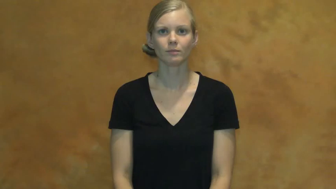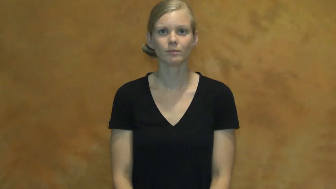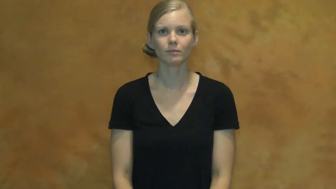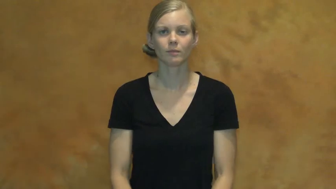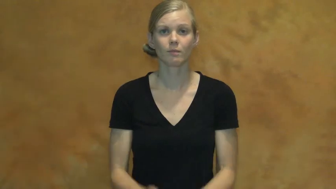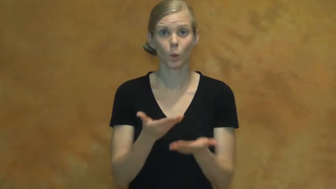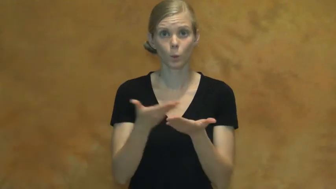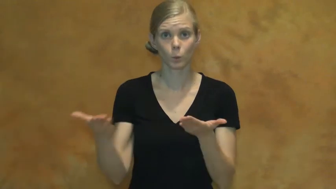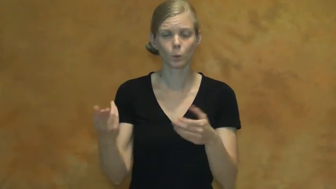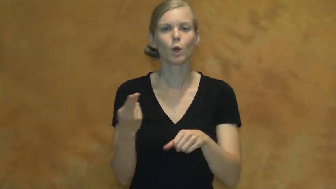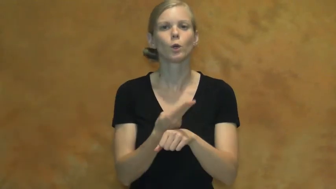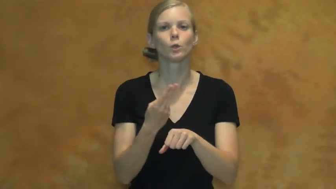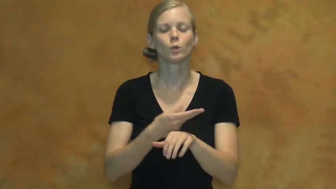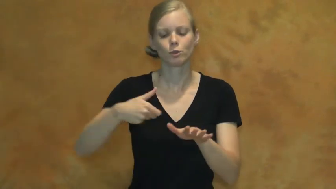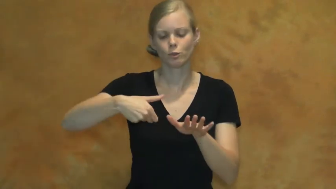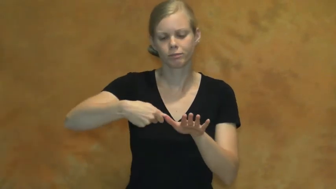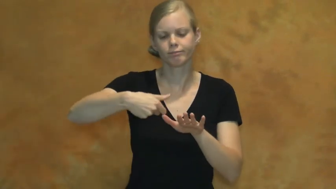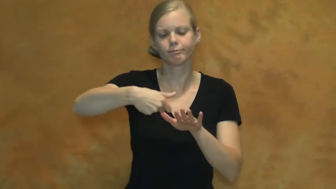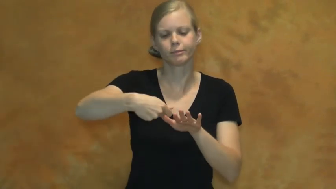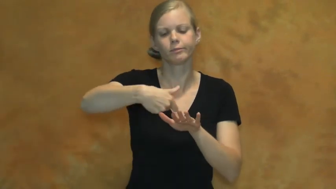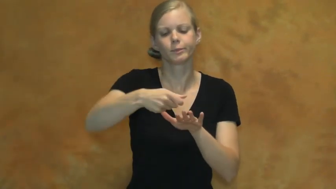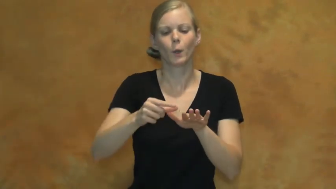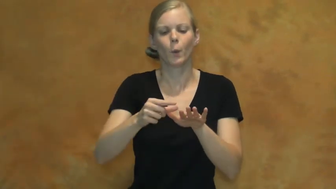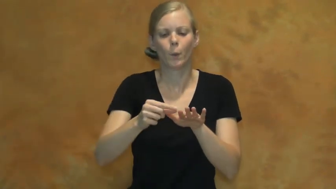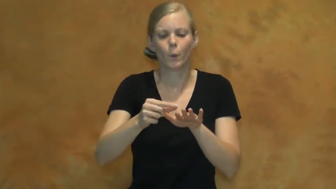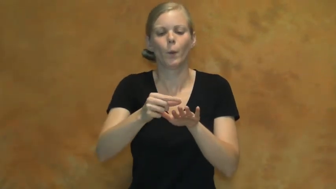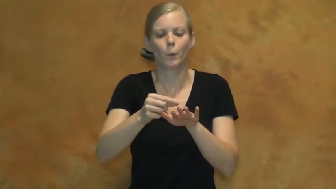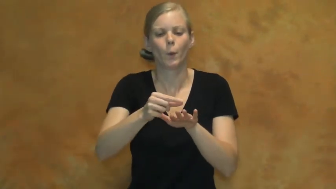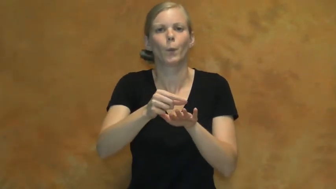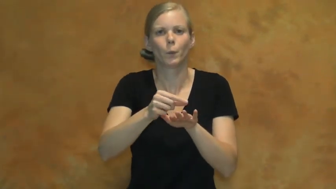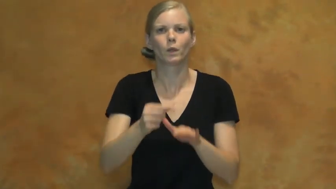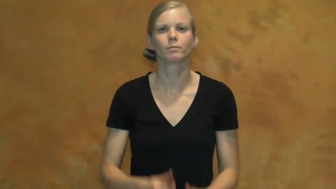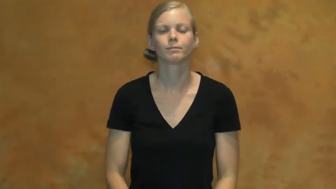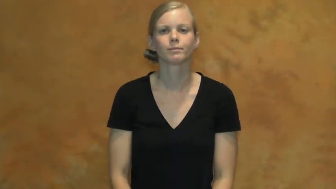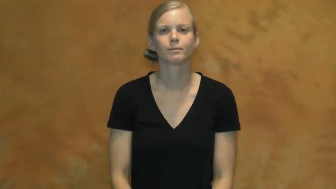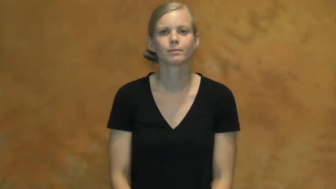nail clippers